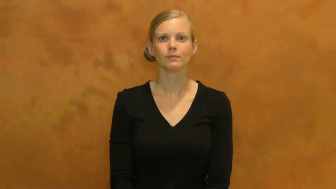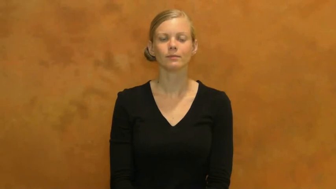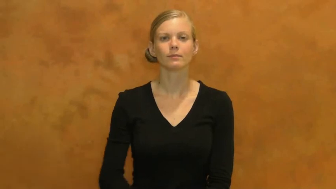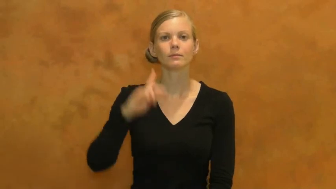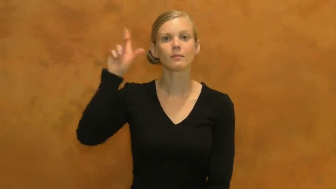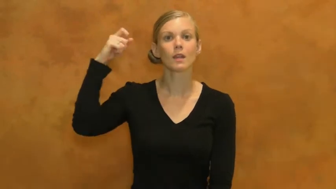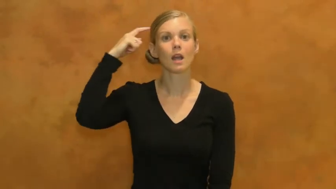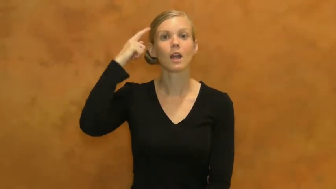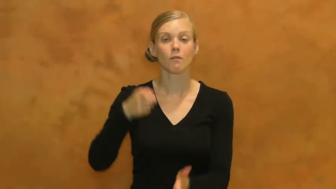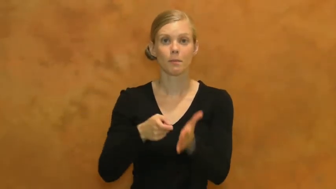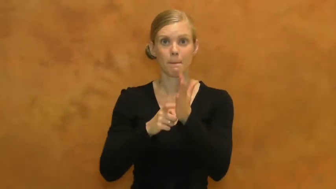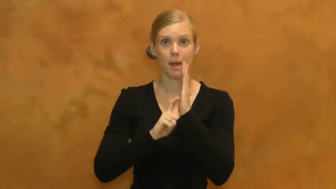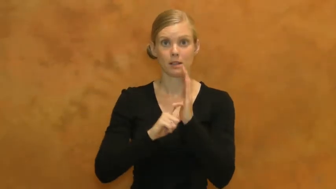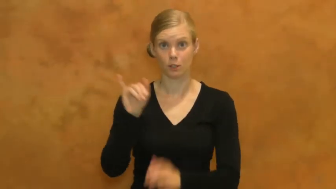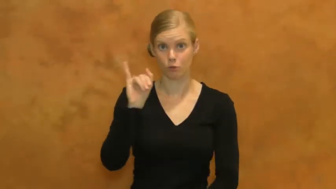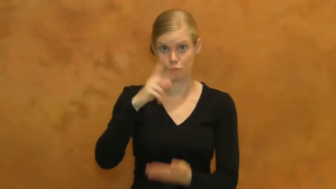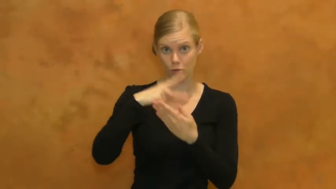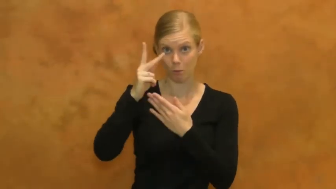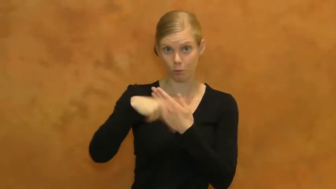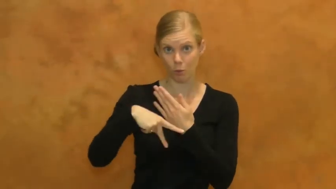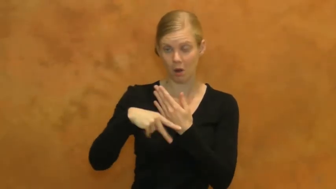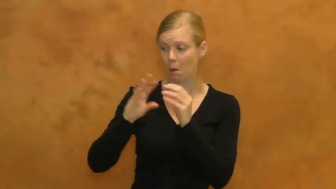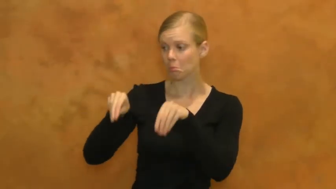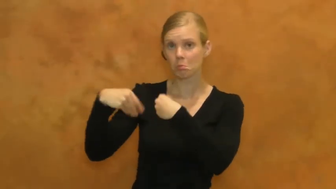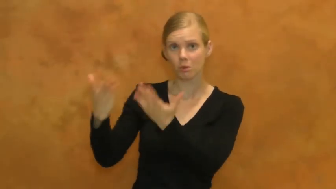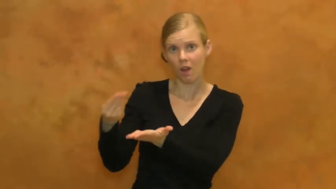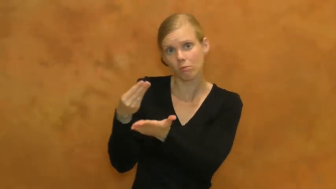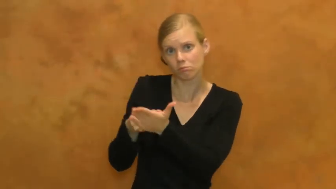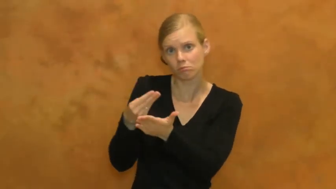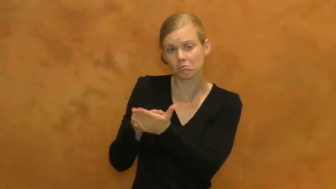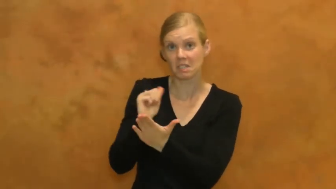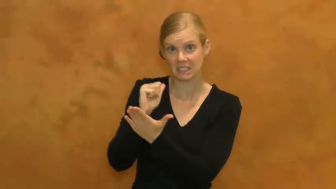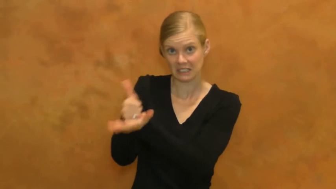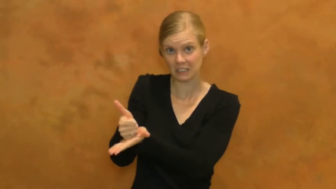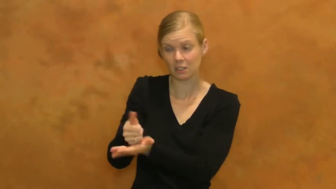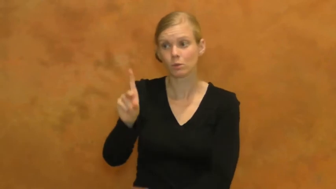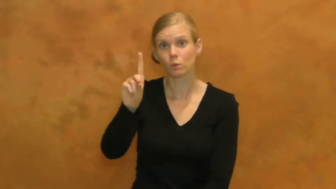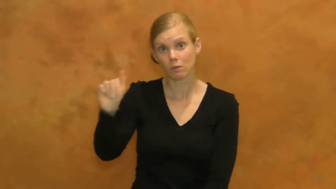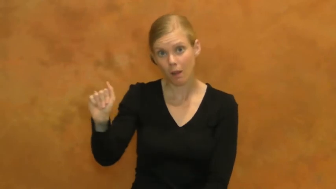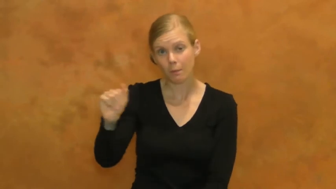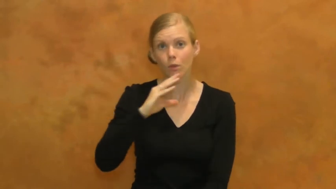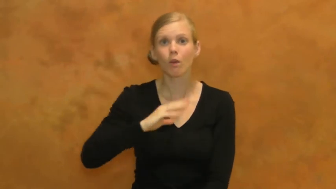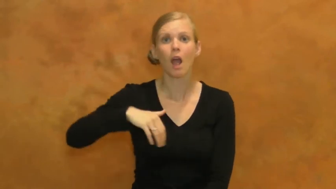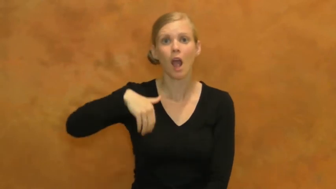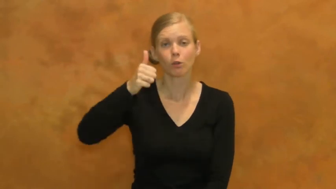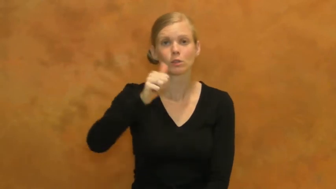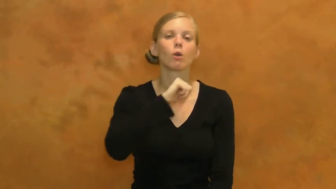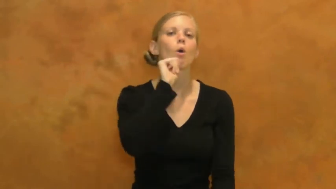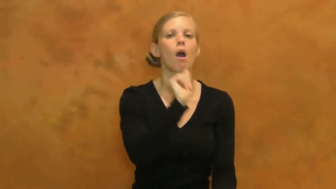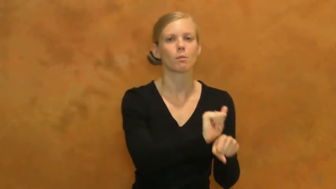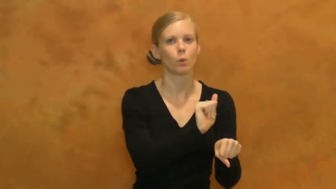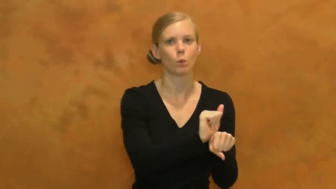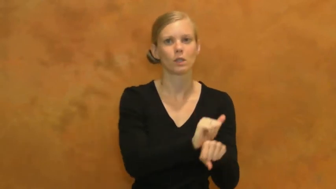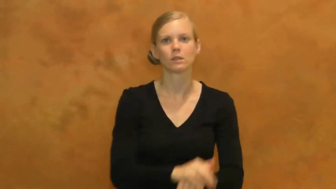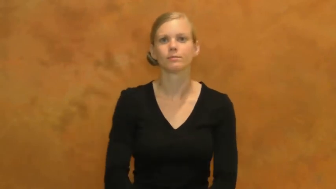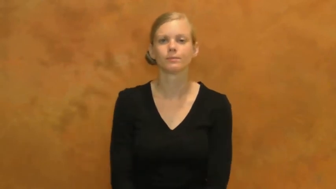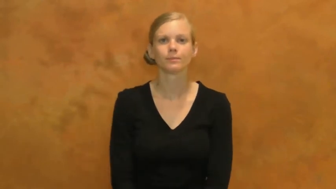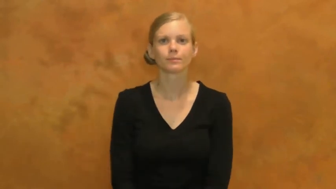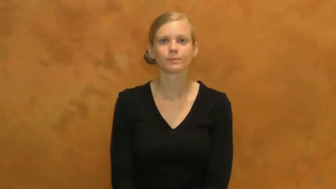social insurance